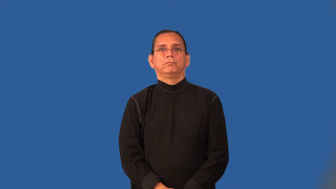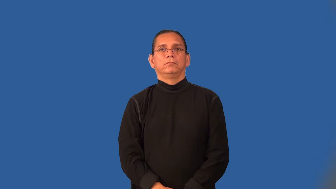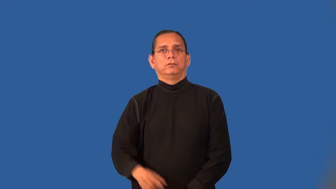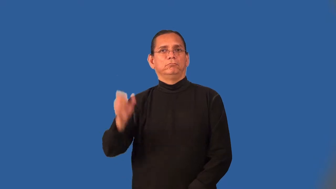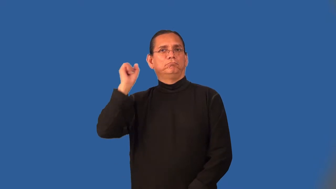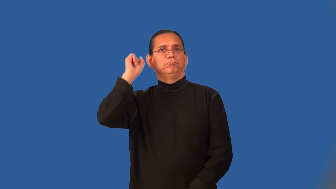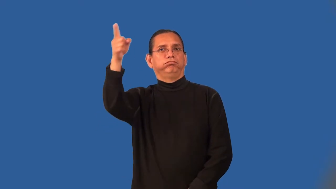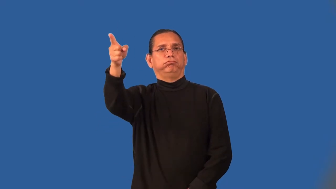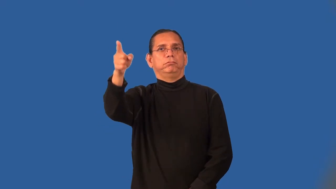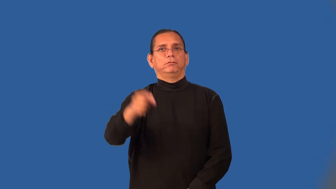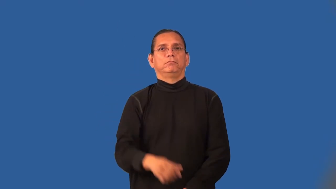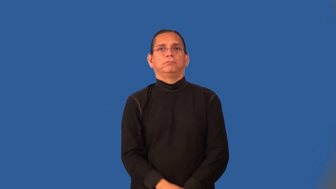overhand